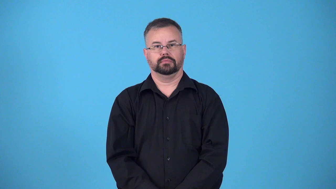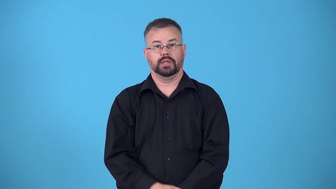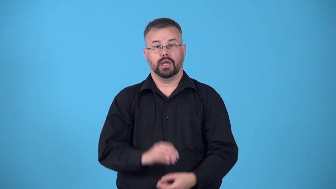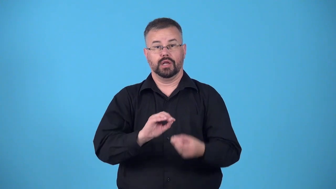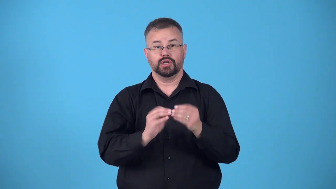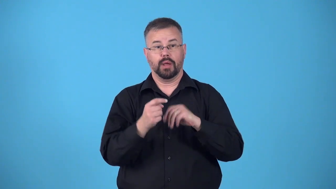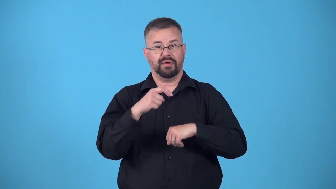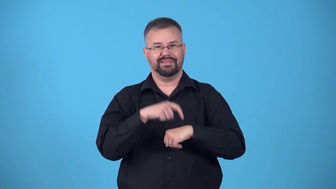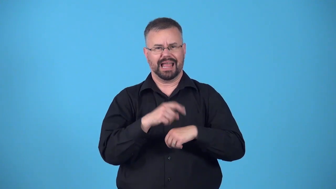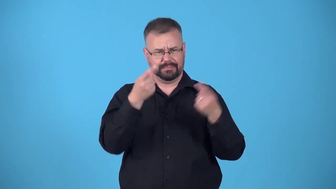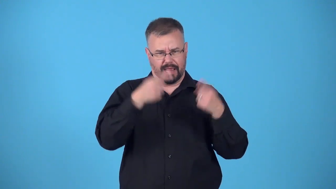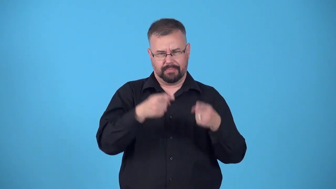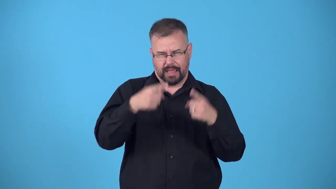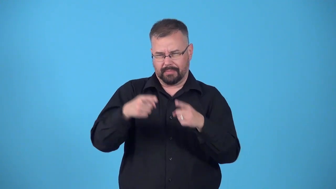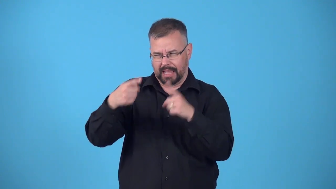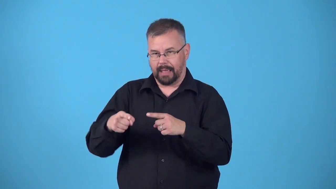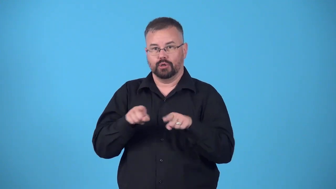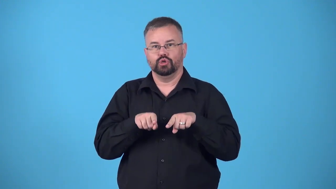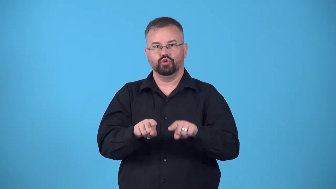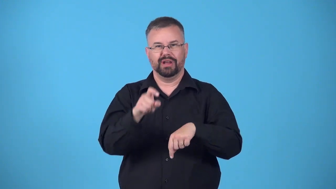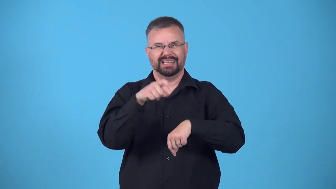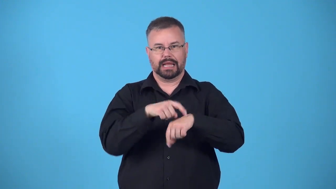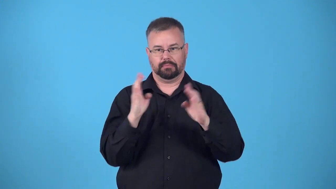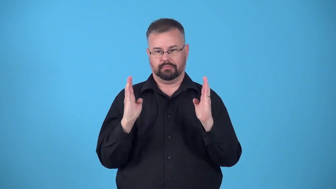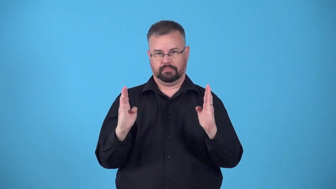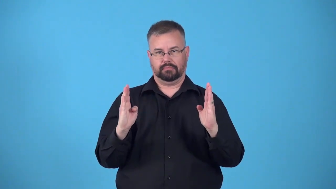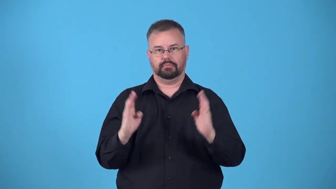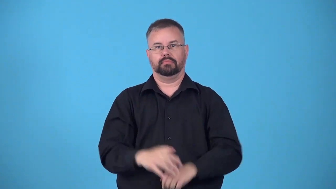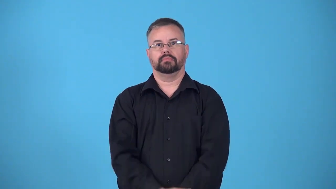rate